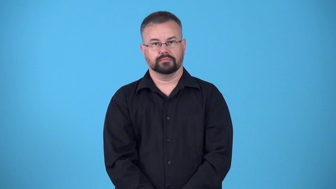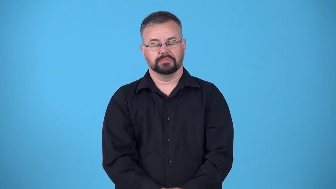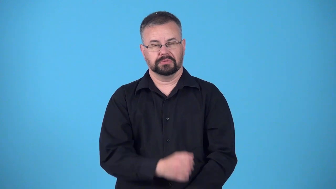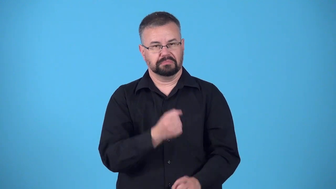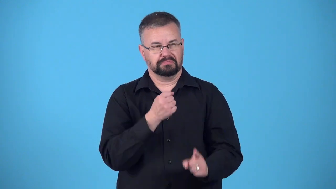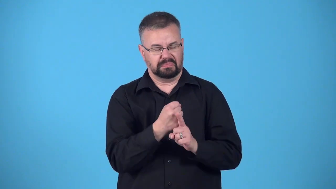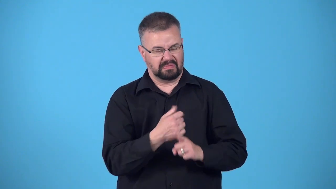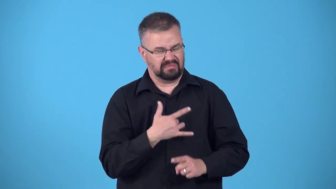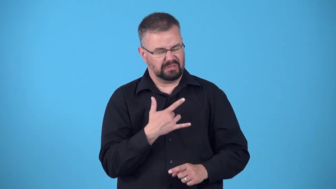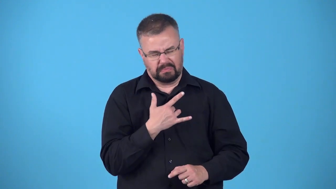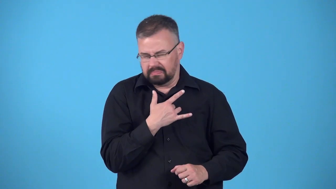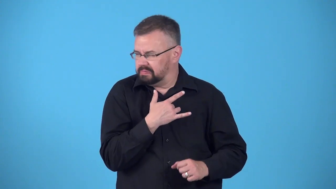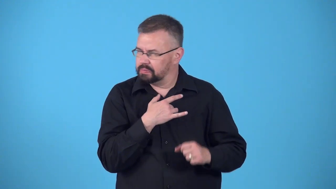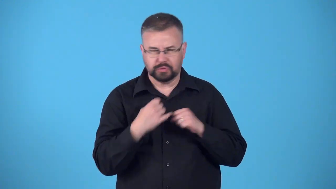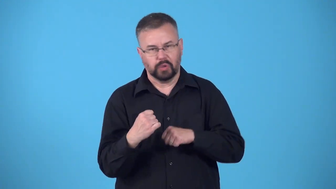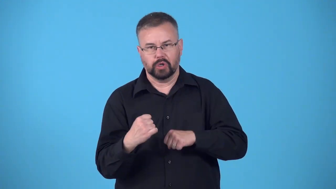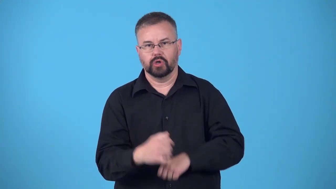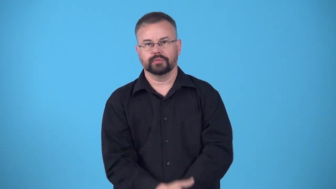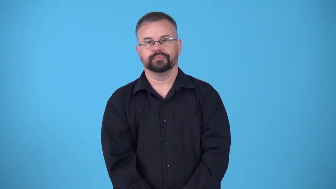spasm